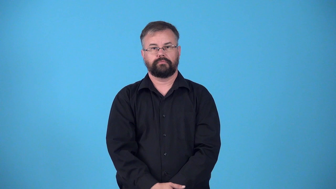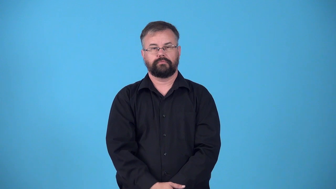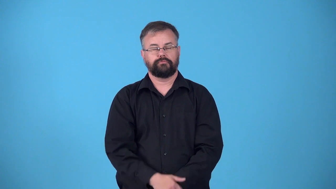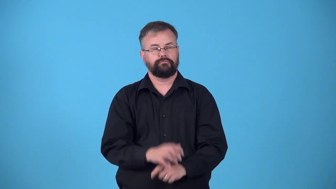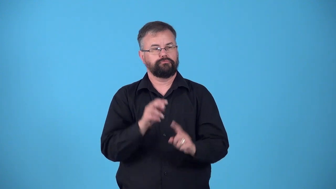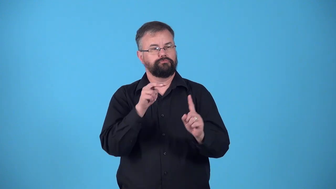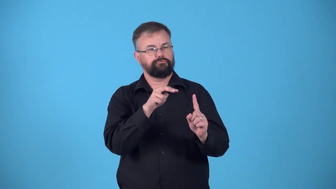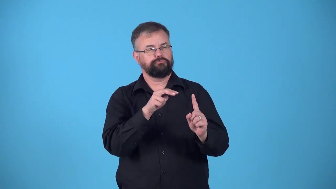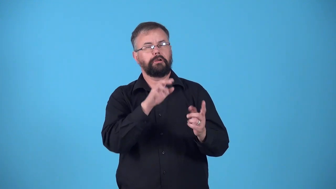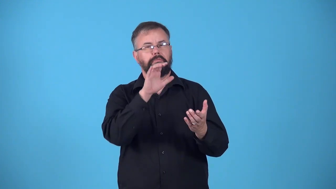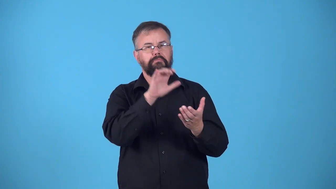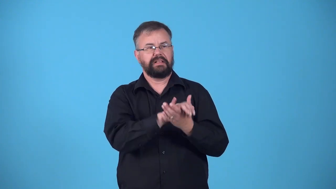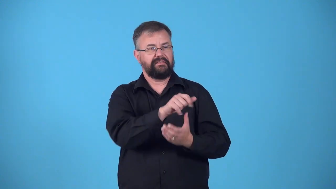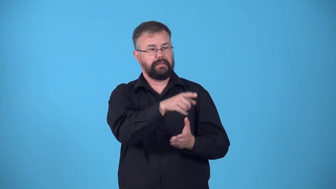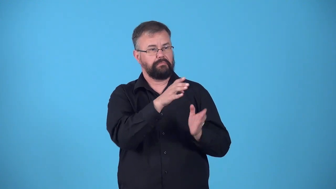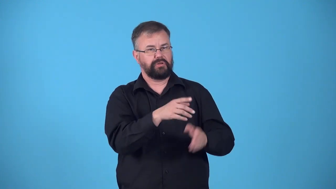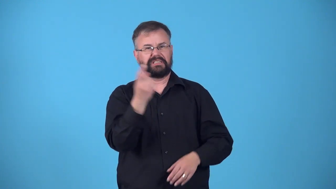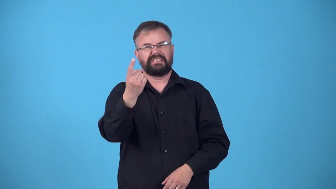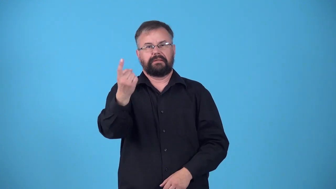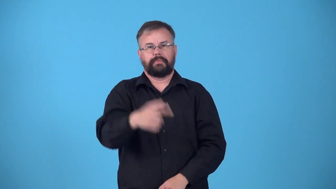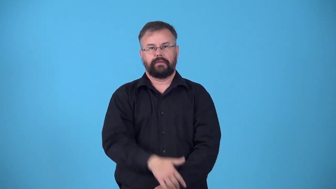pass as, pass for